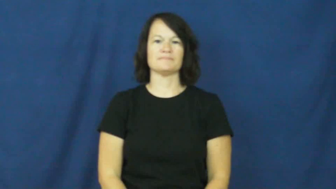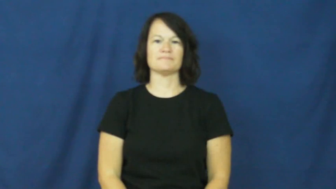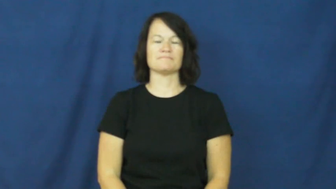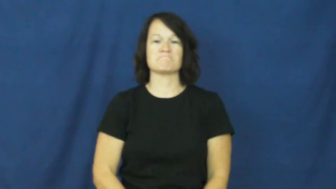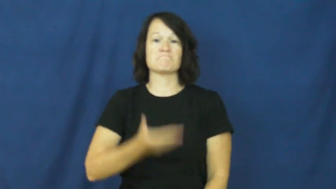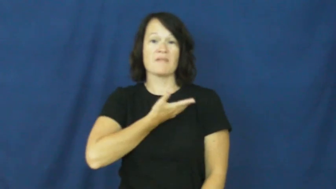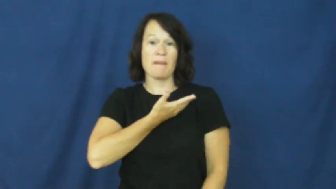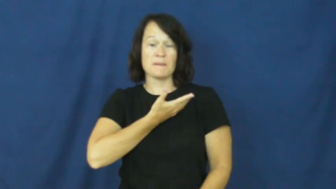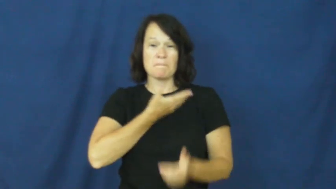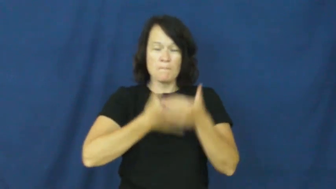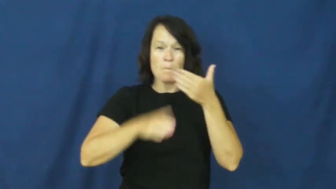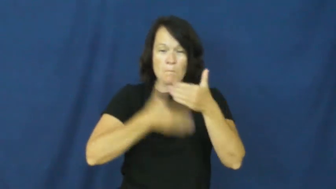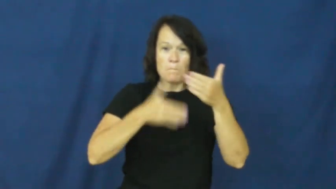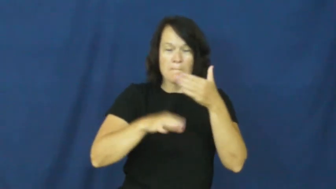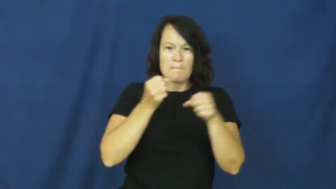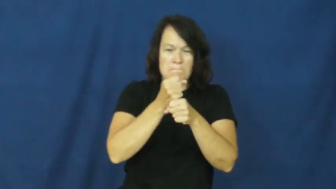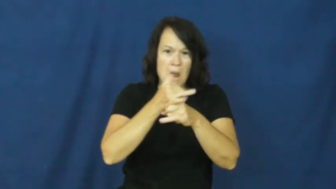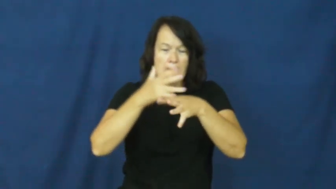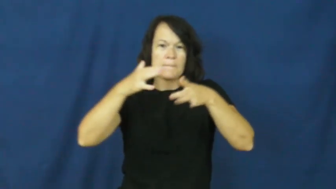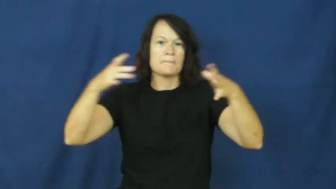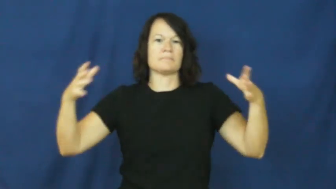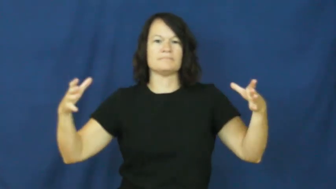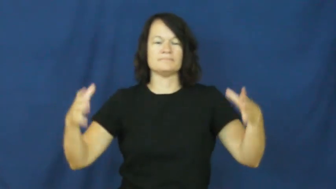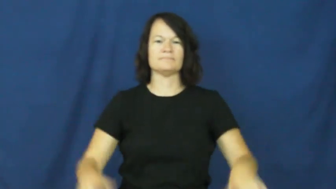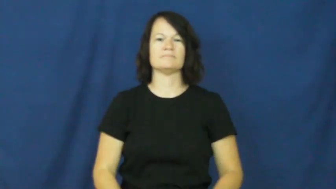baby boomer